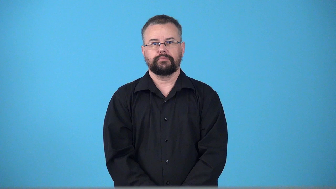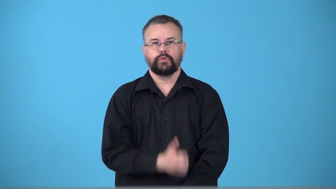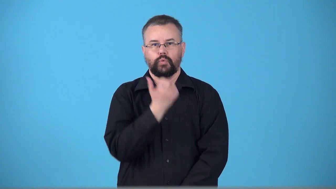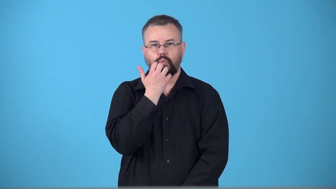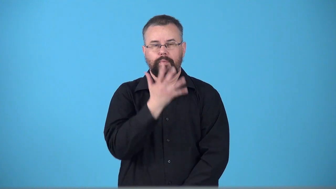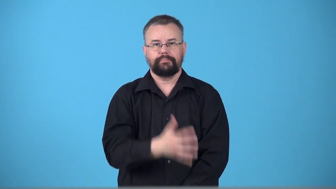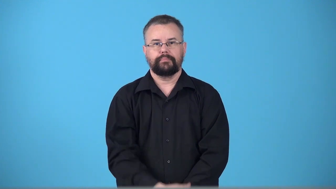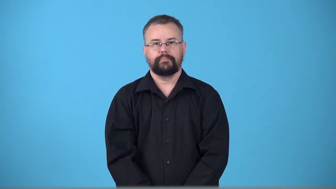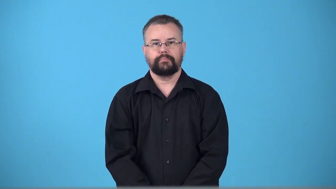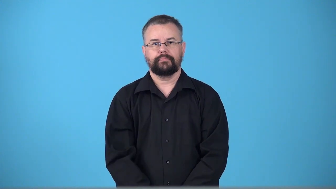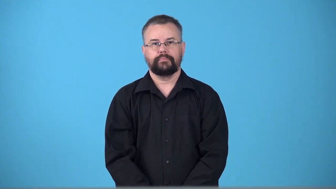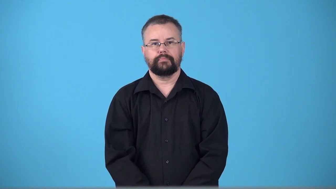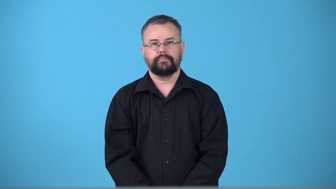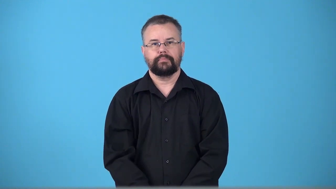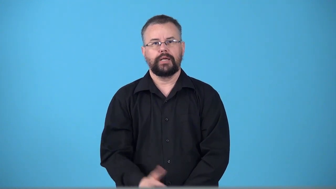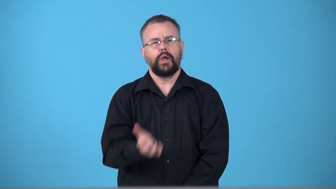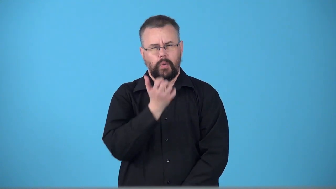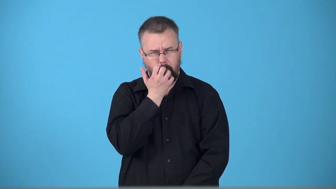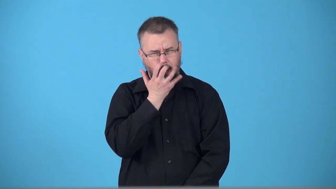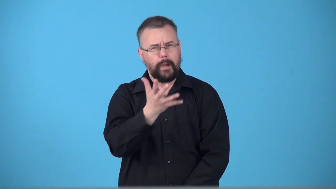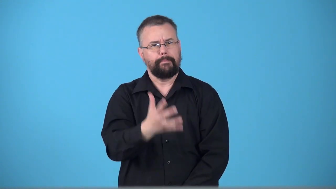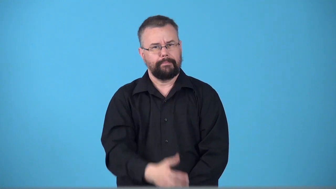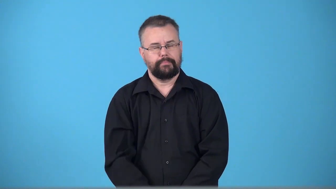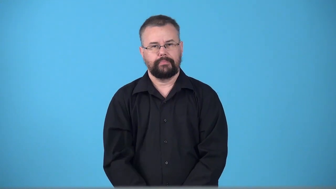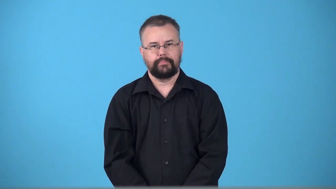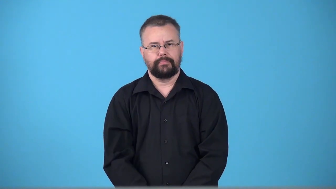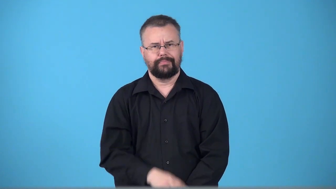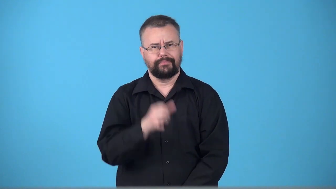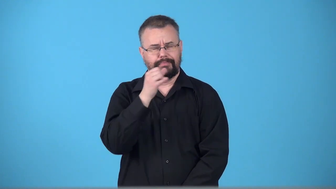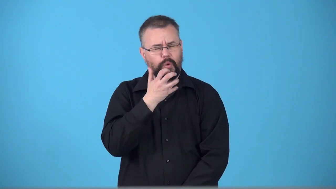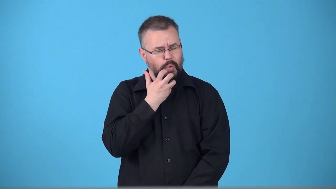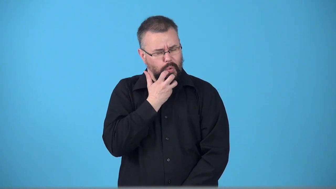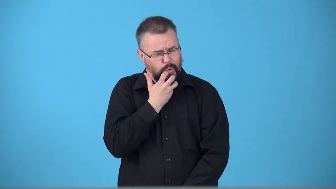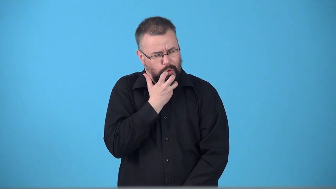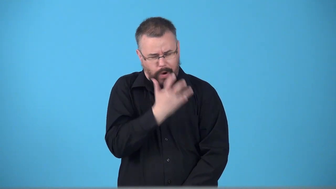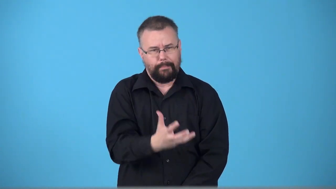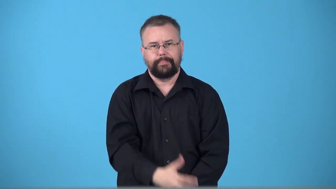warm,warmer,warmest,toastier,toastiest